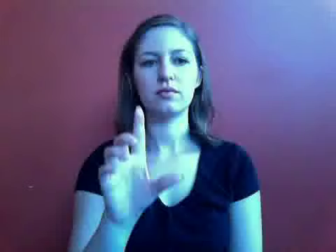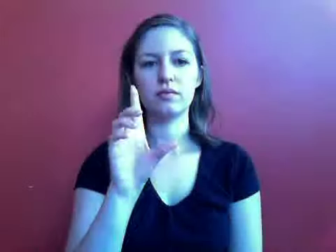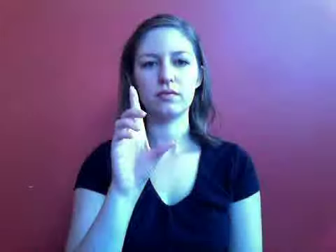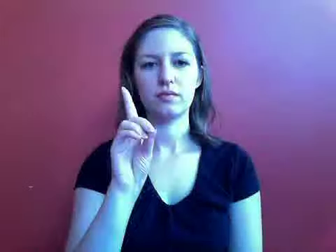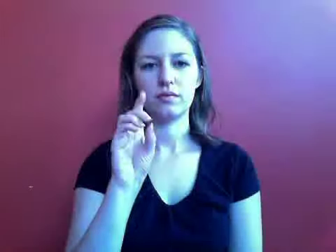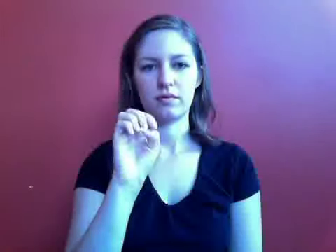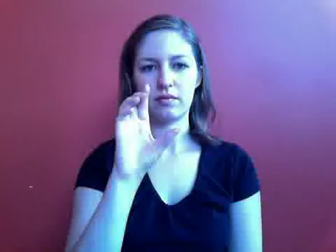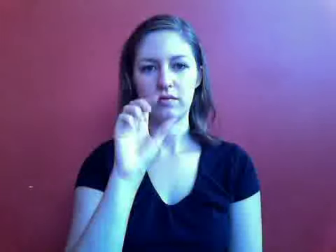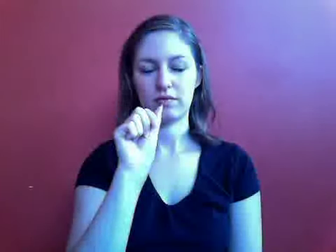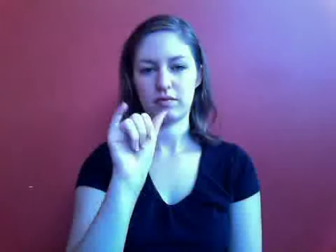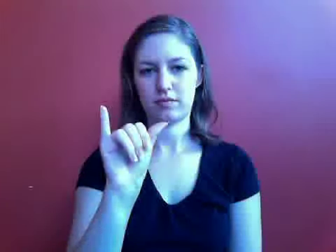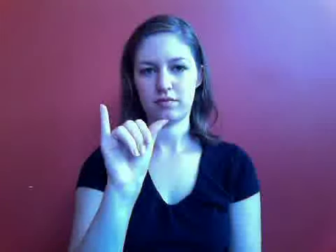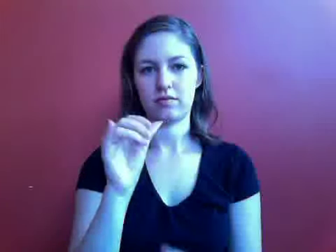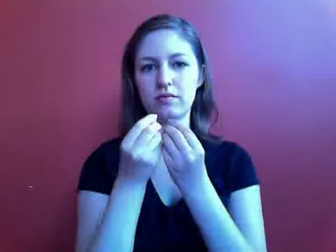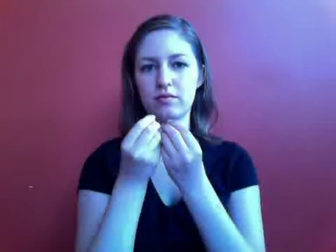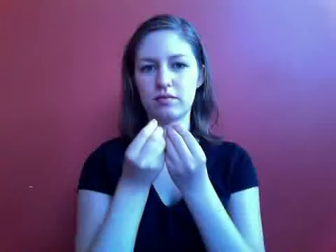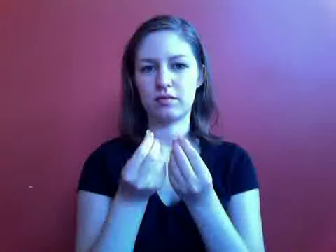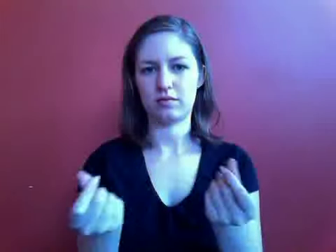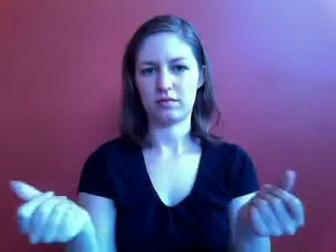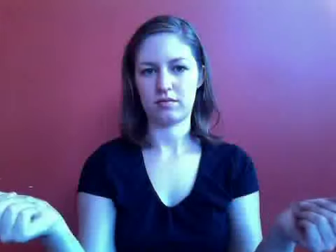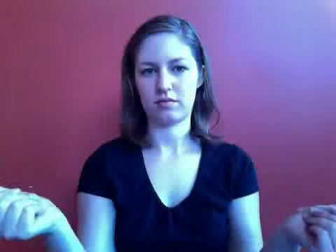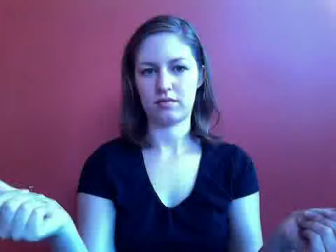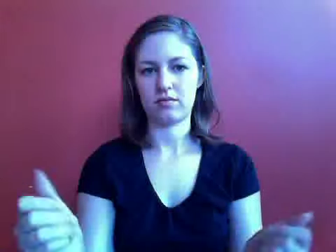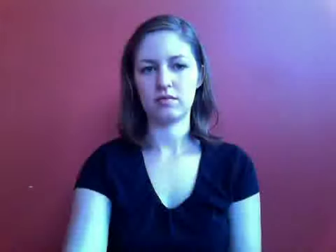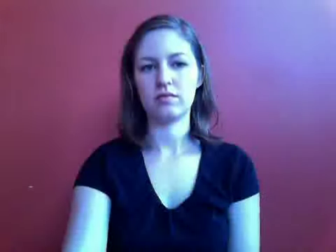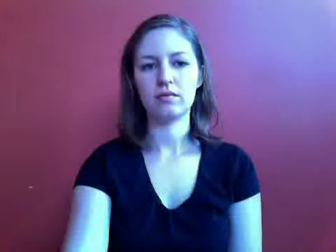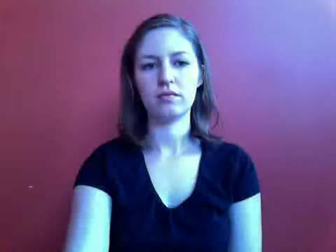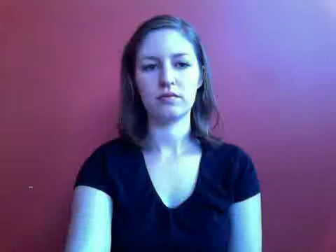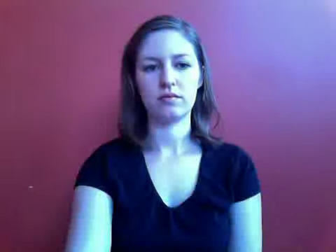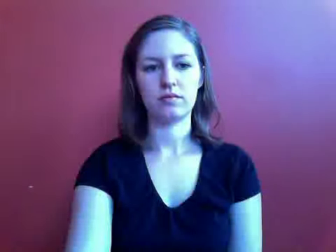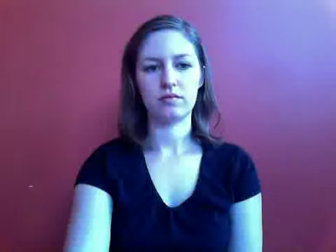decay